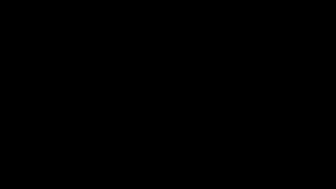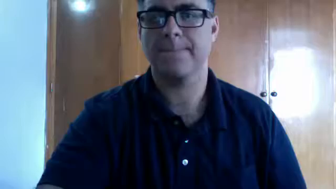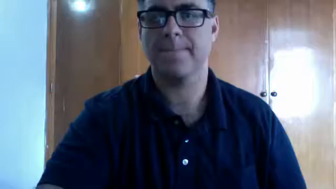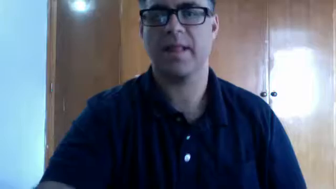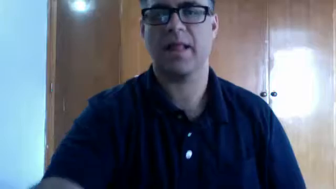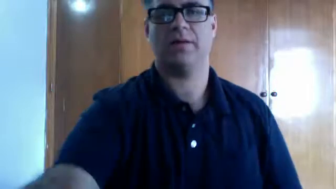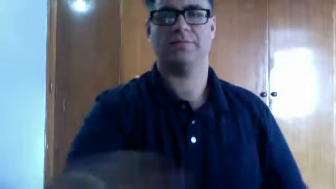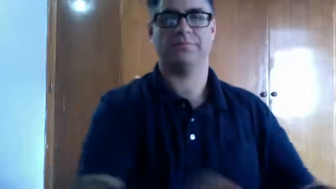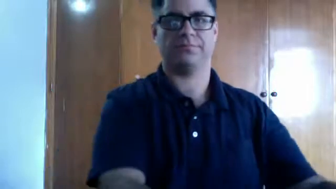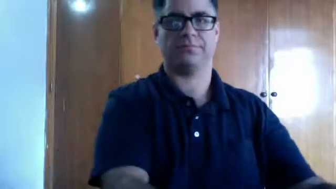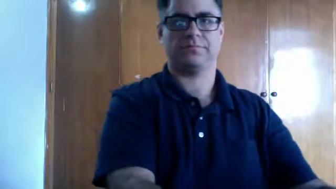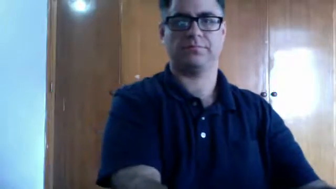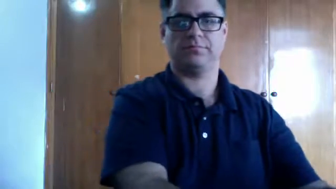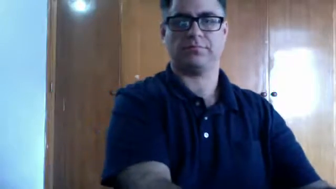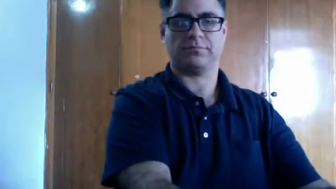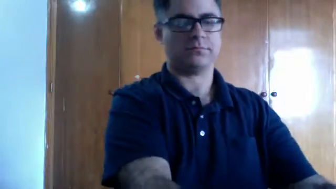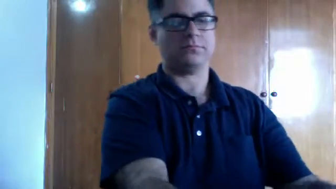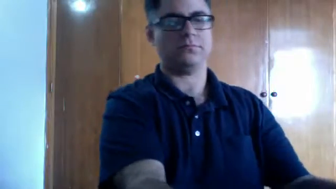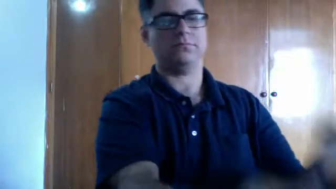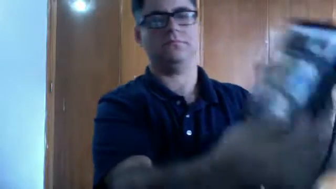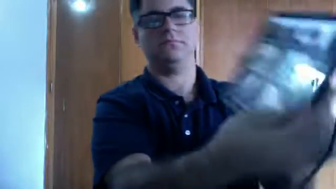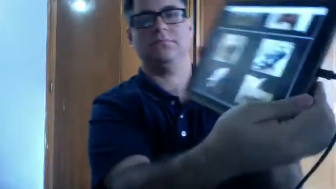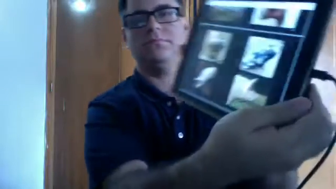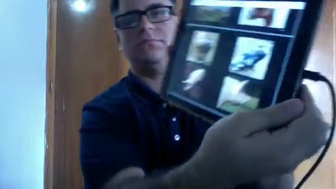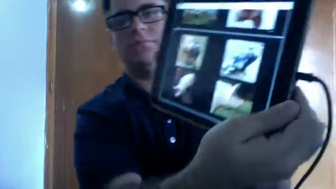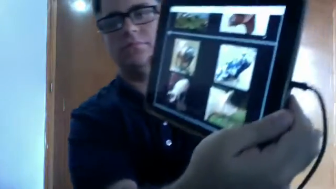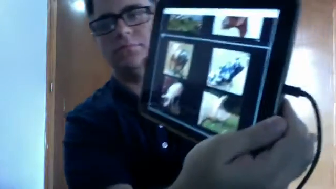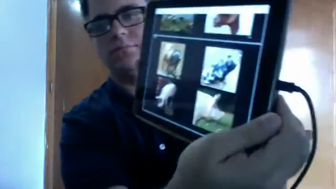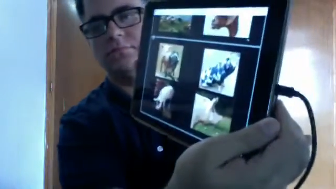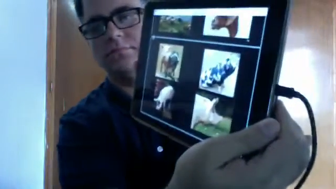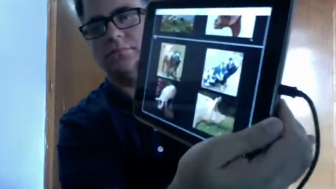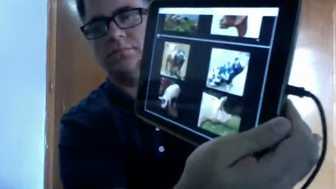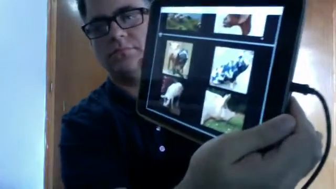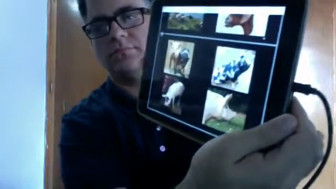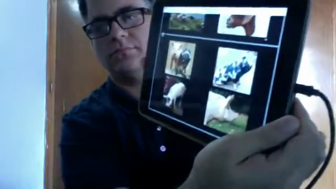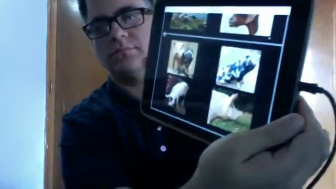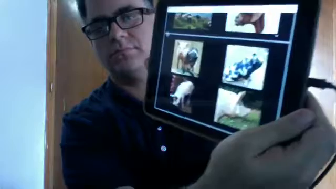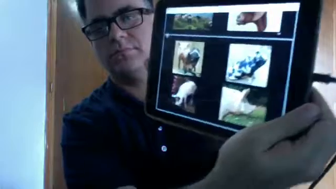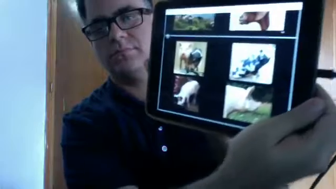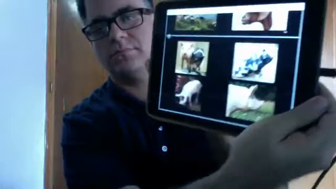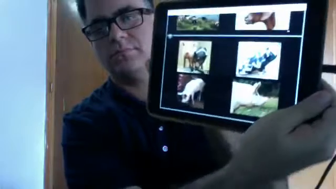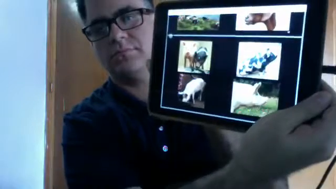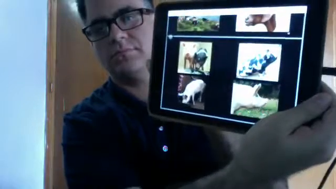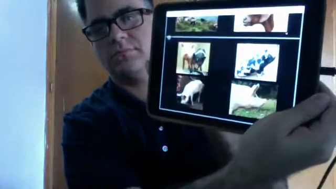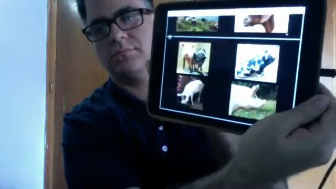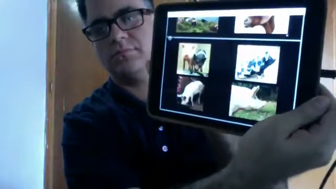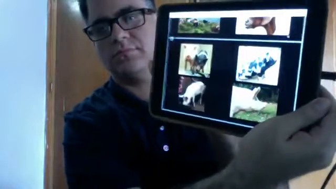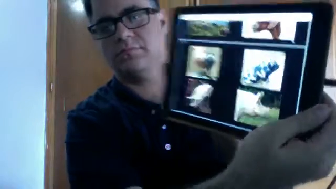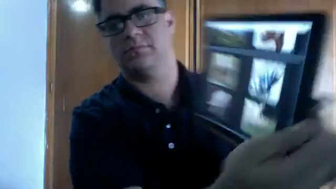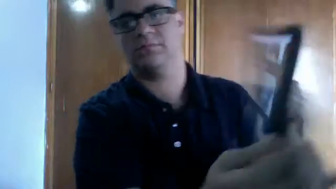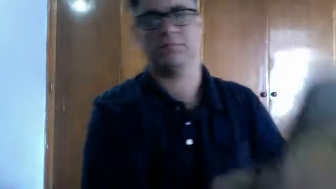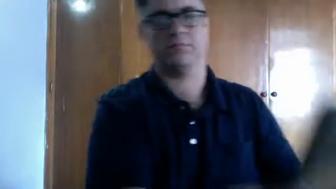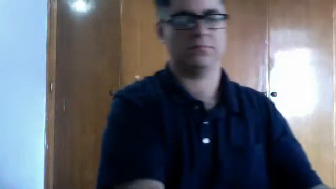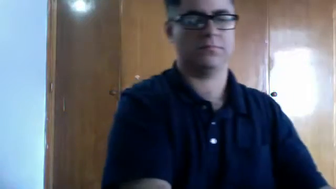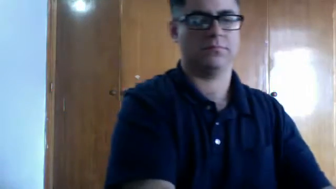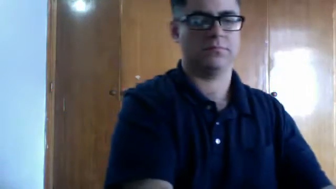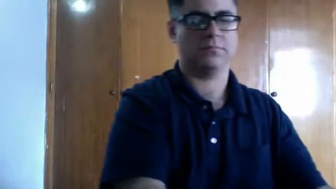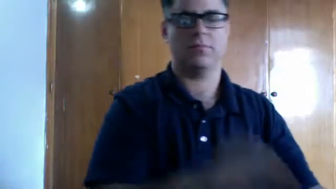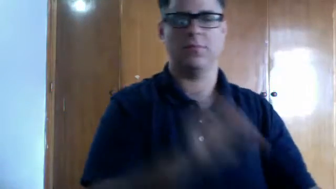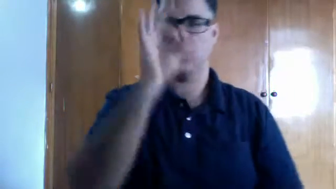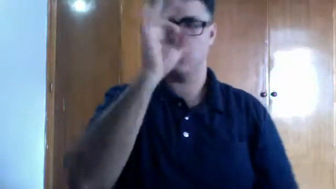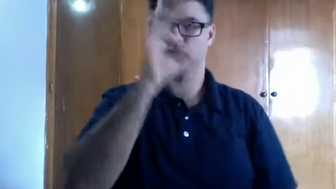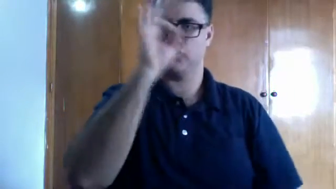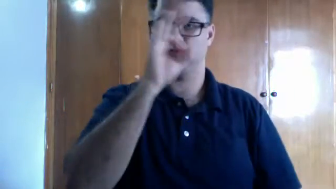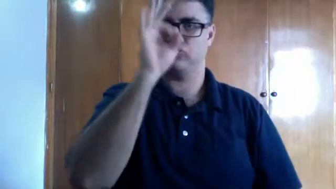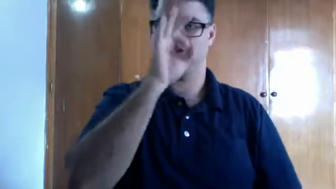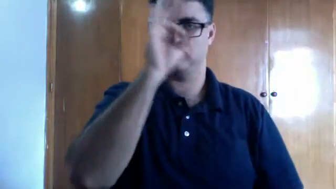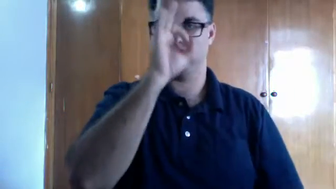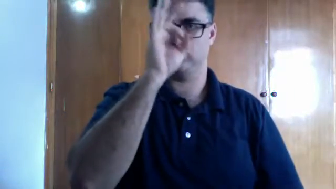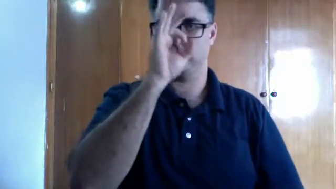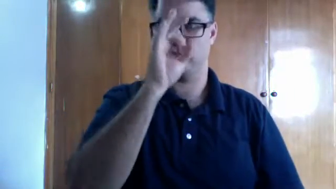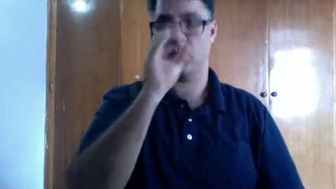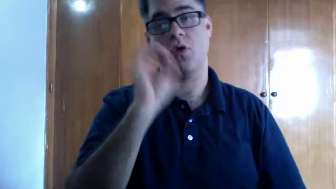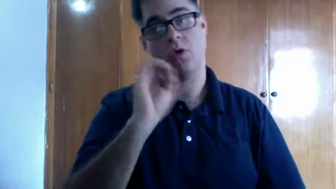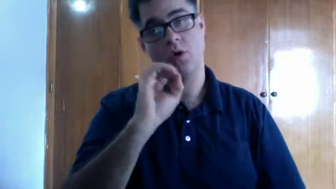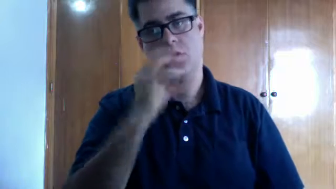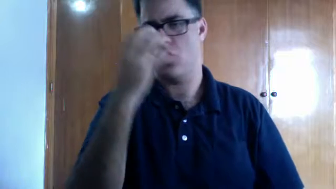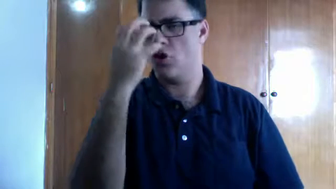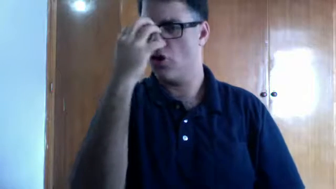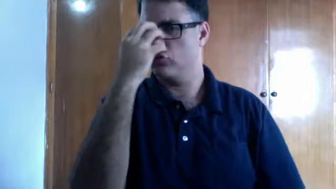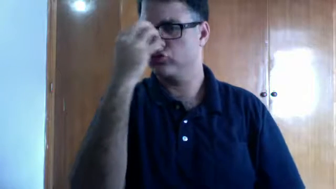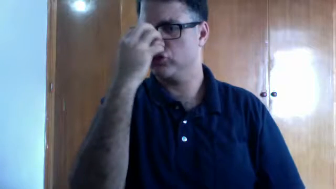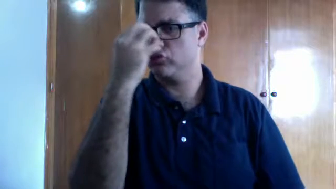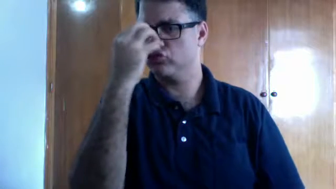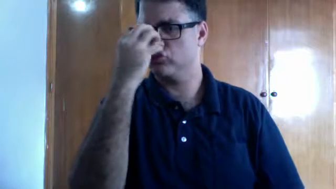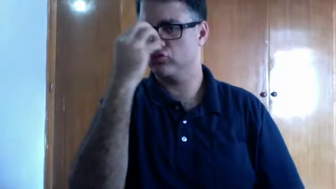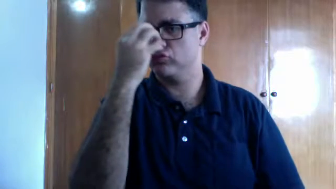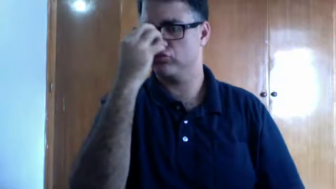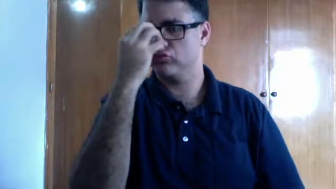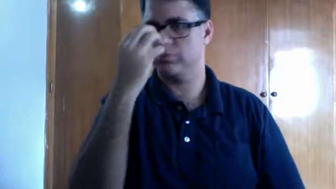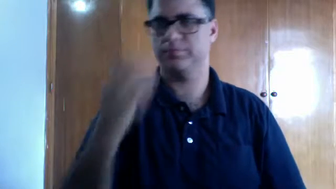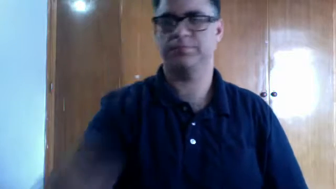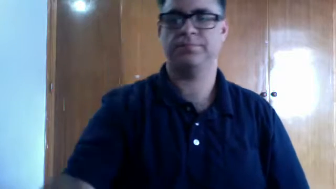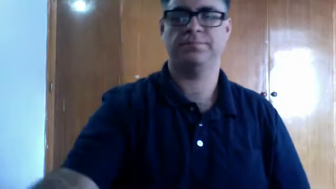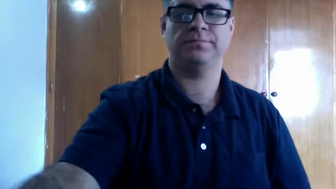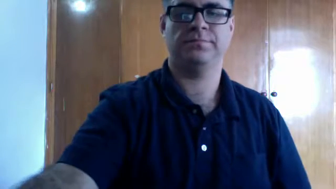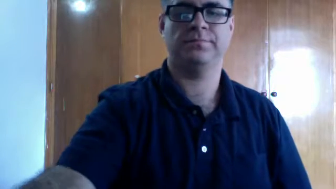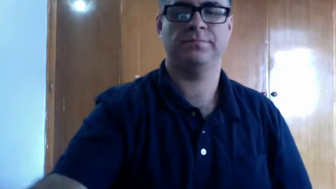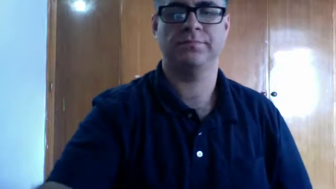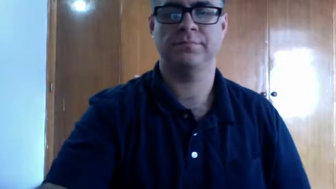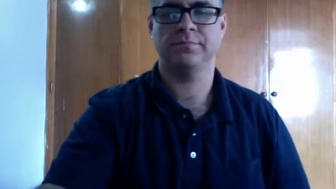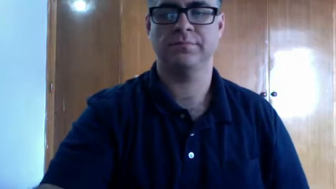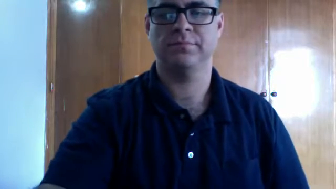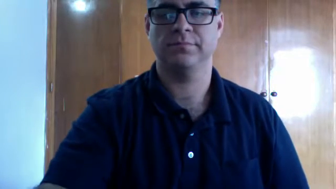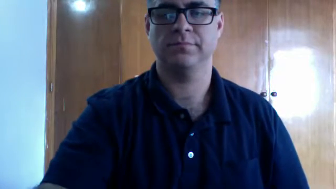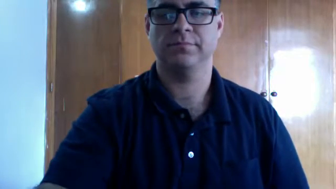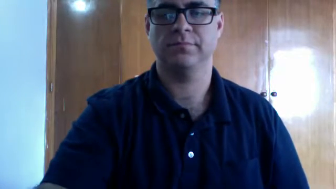pig